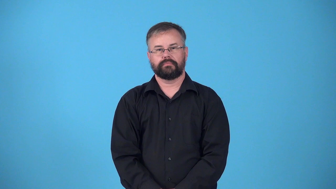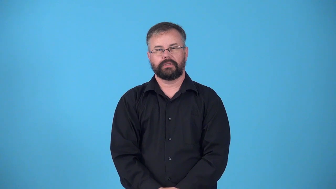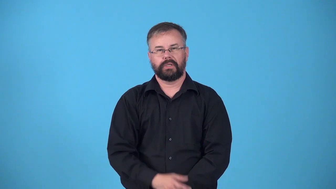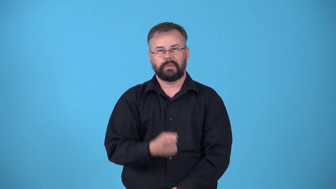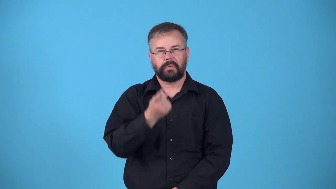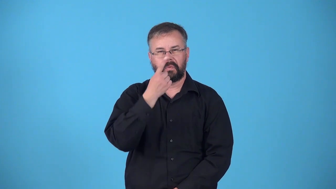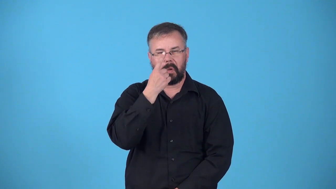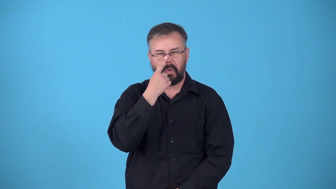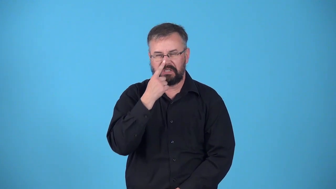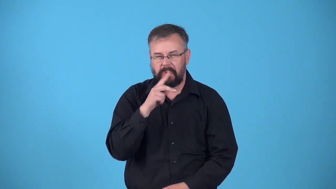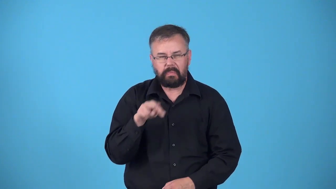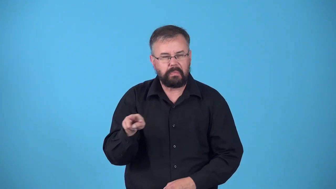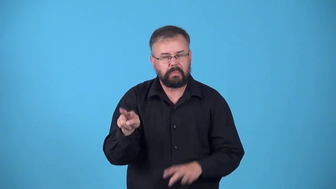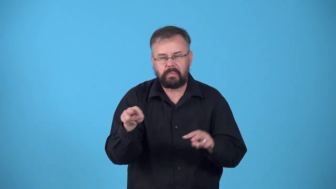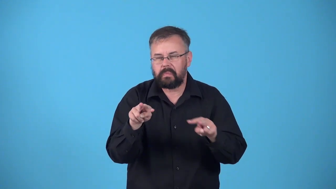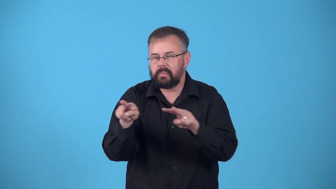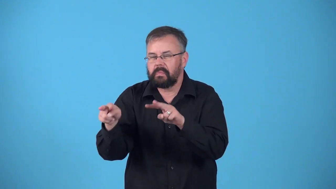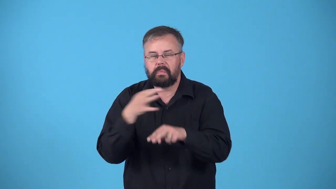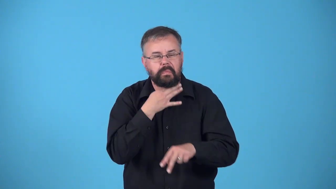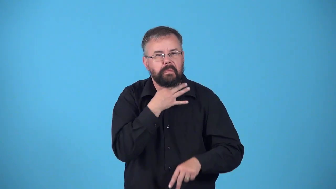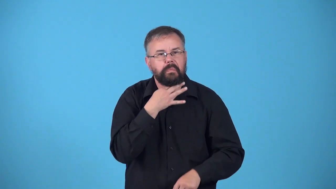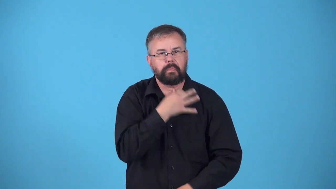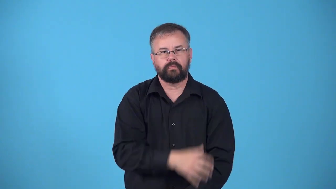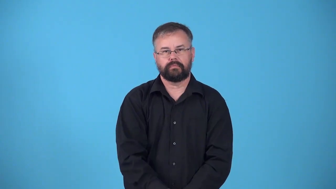nose around, nose about, poke around, poke about